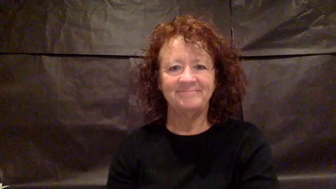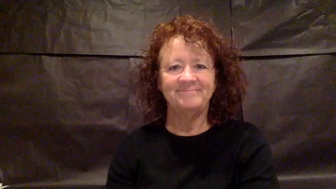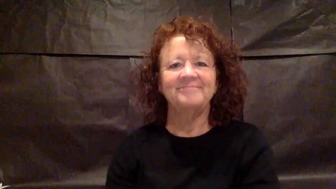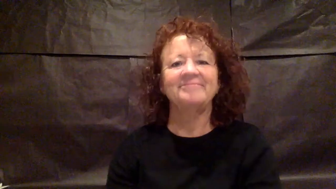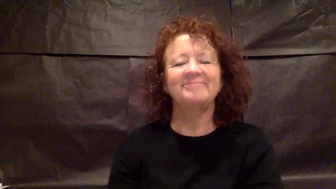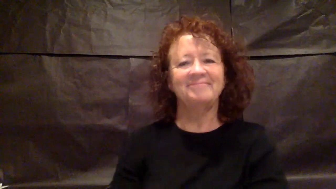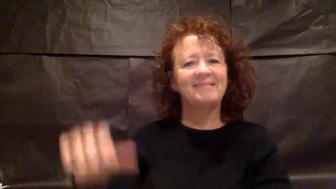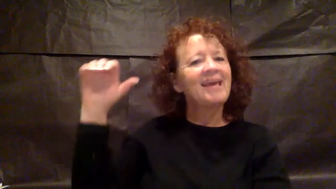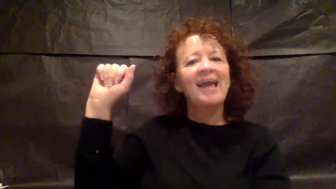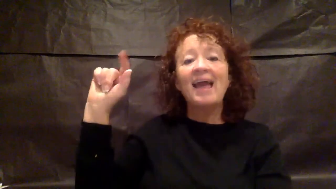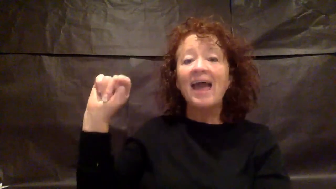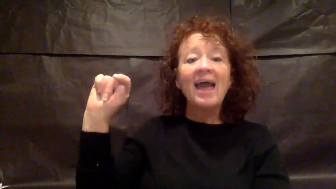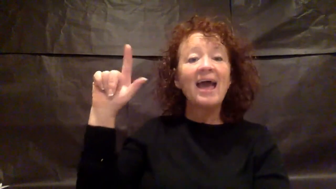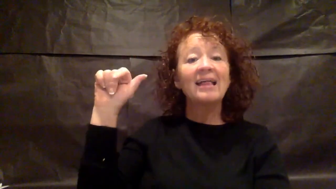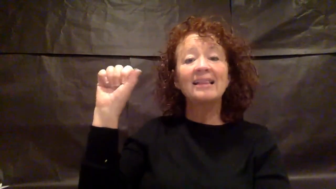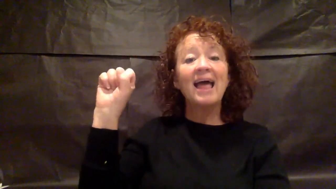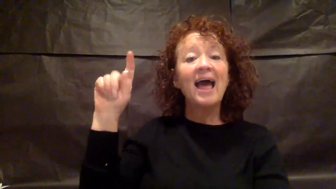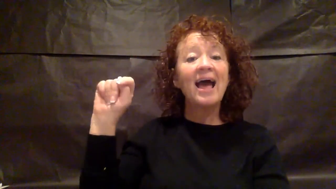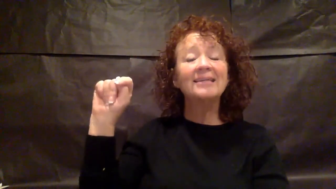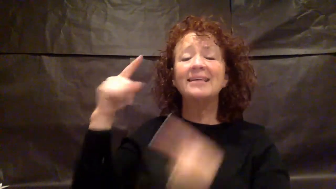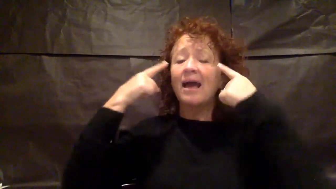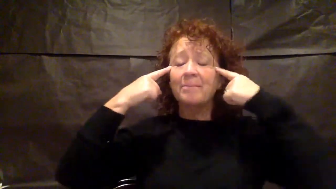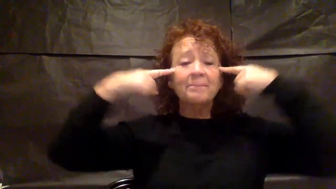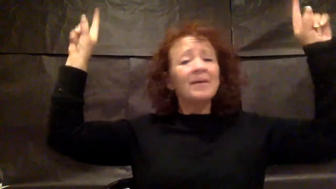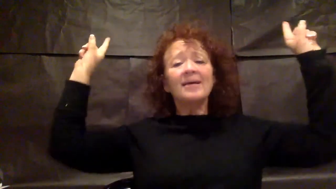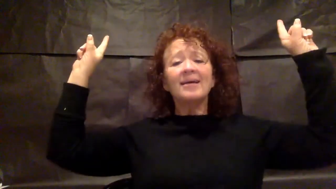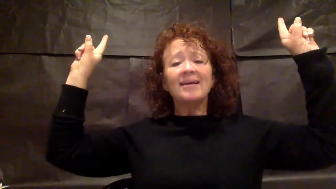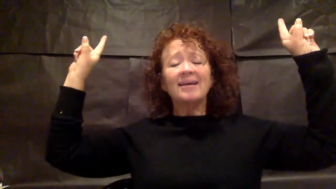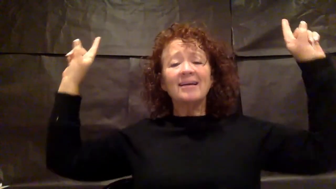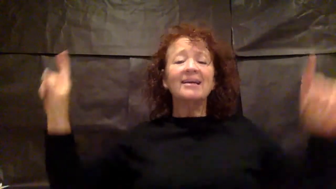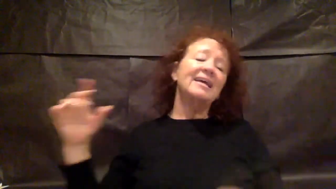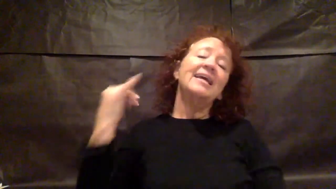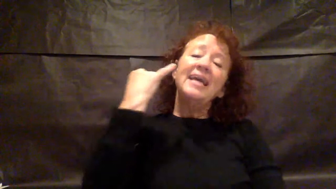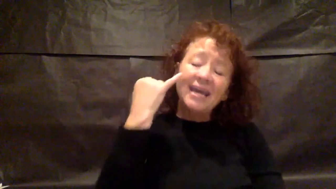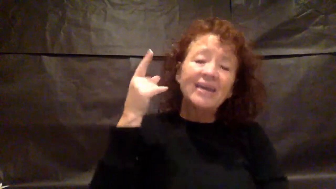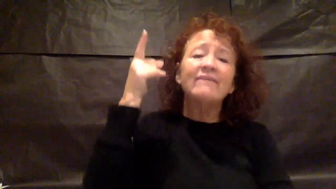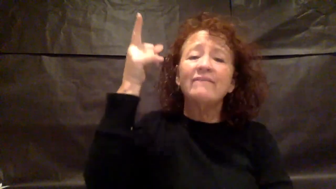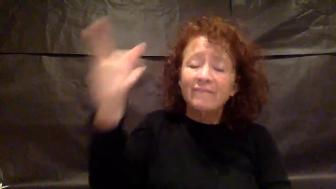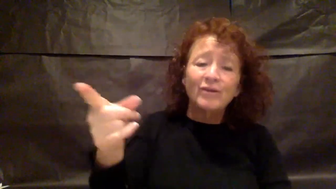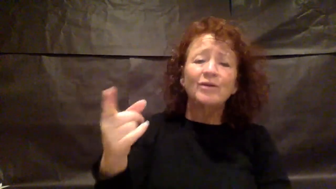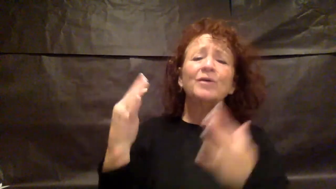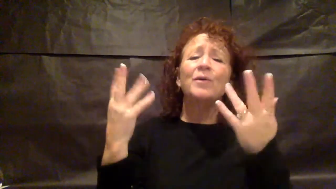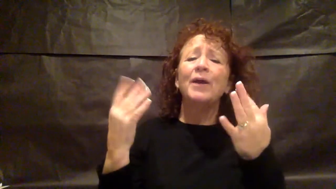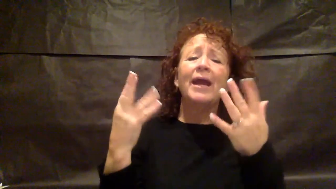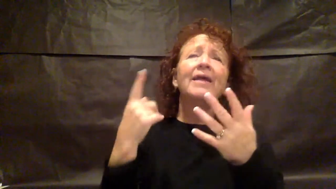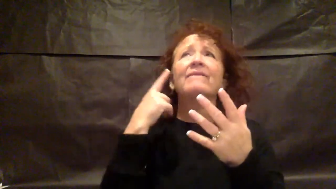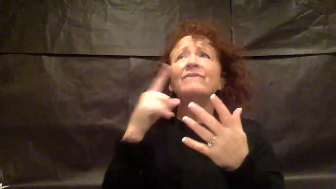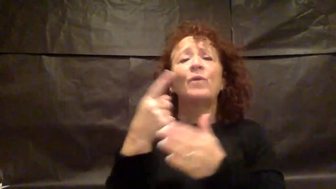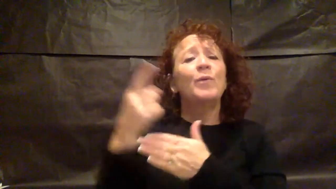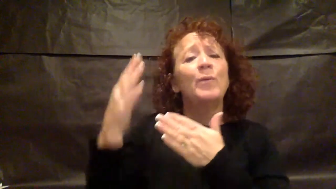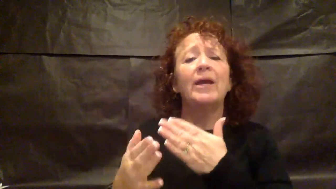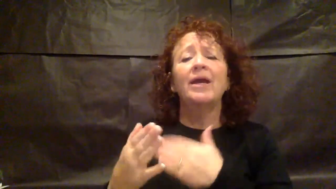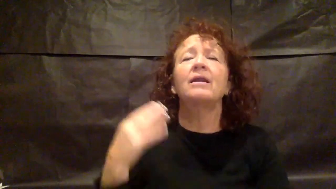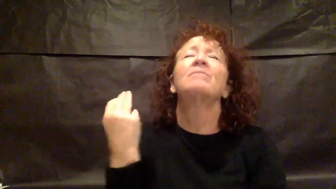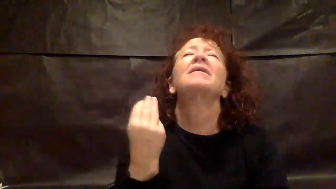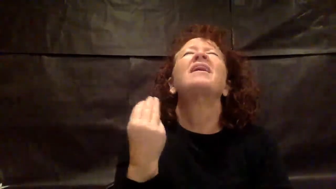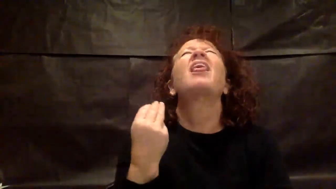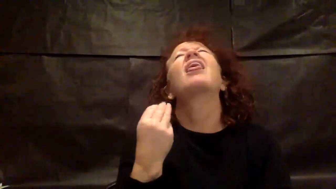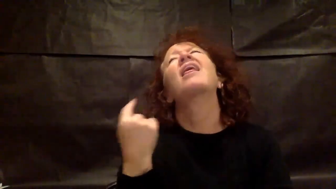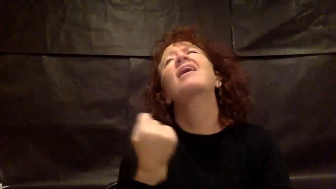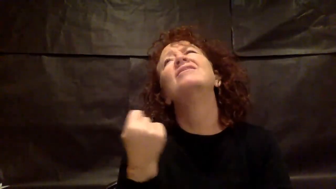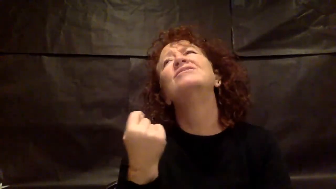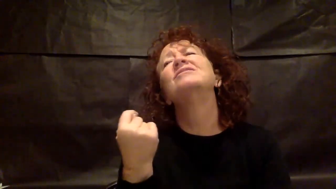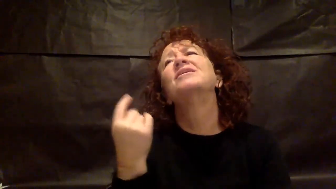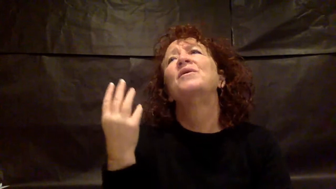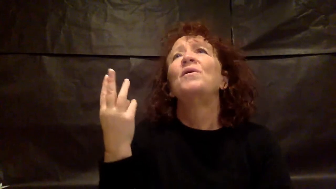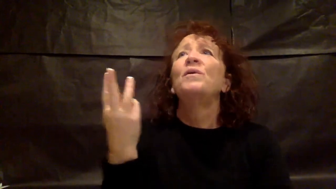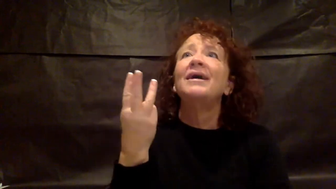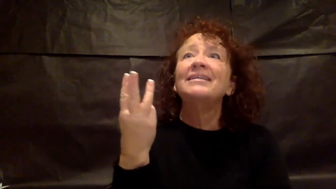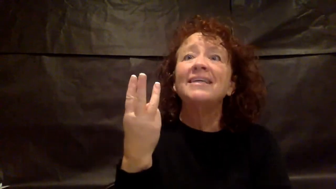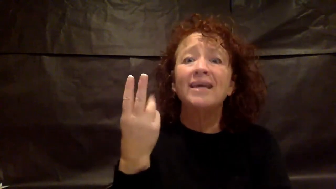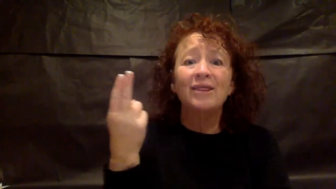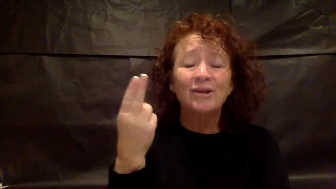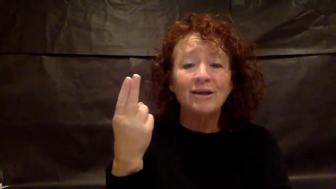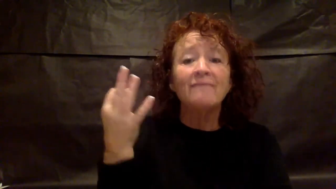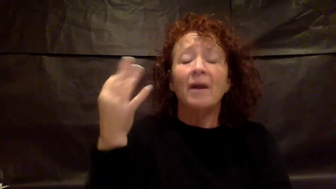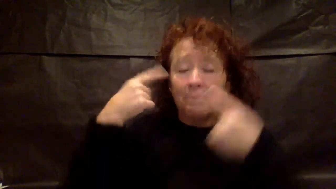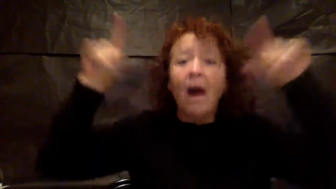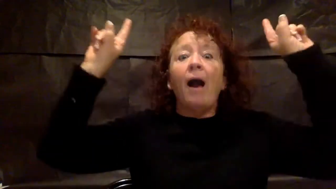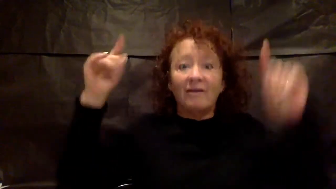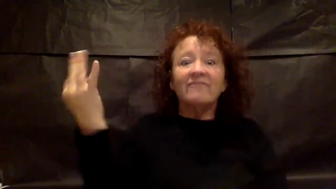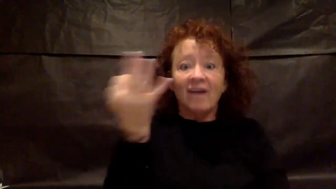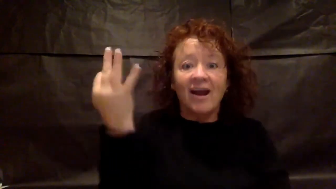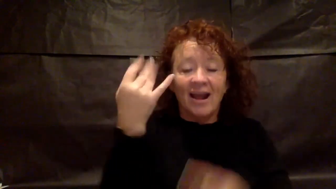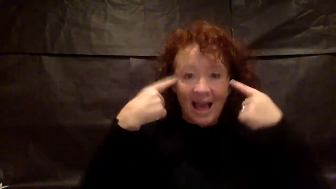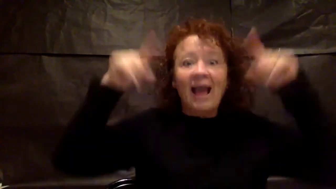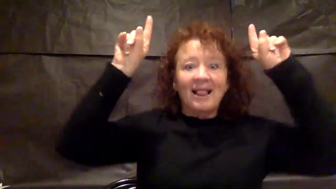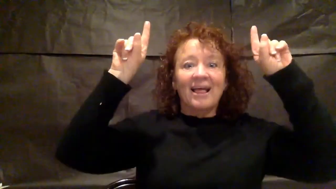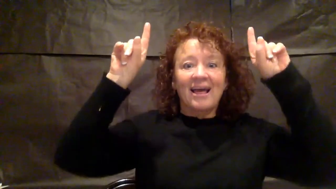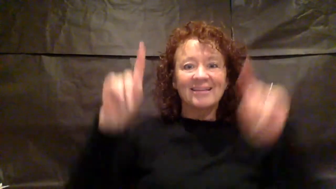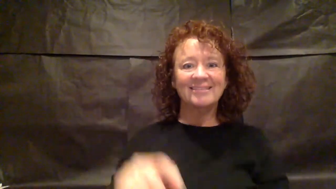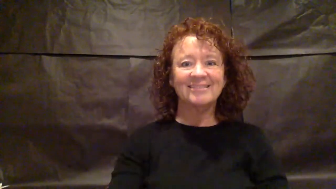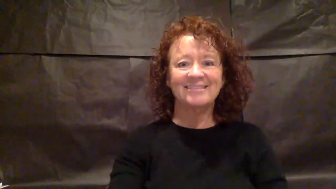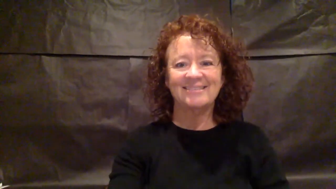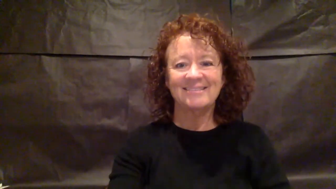at last